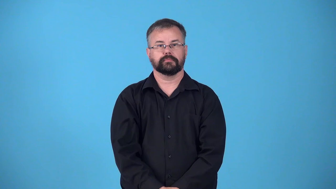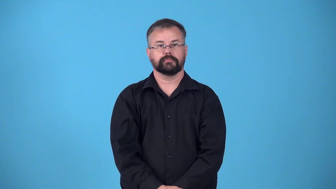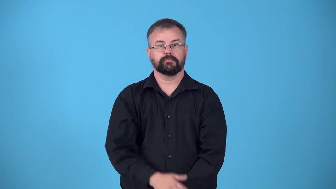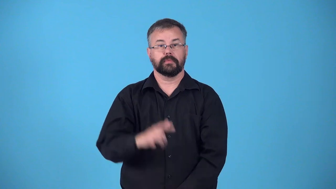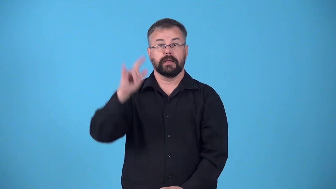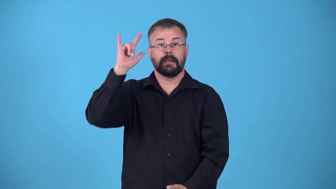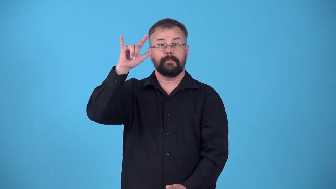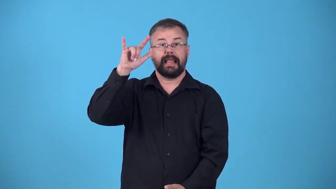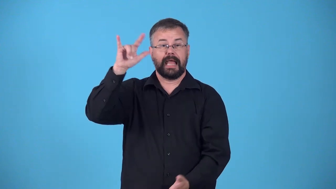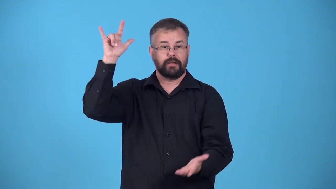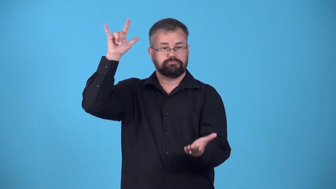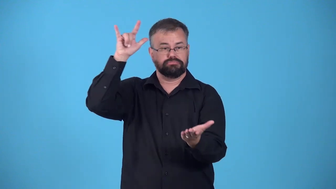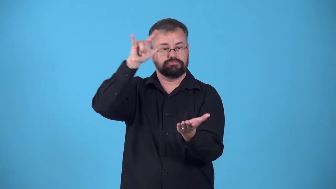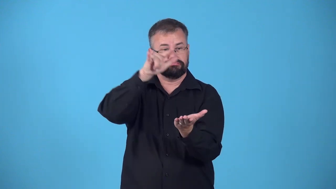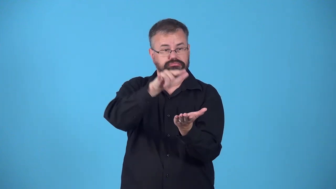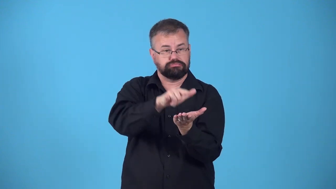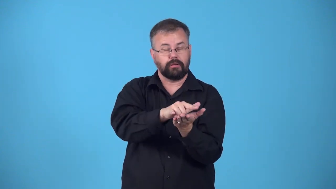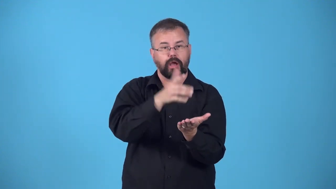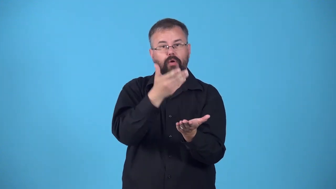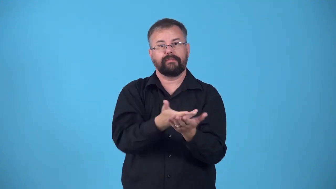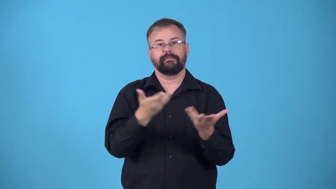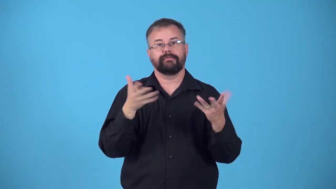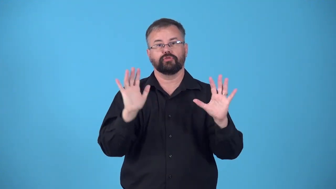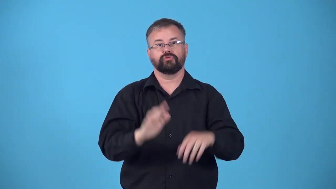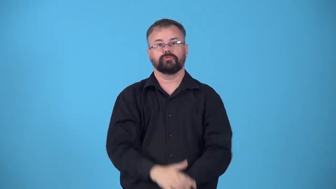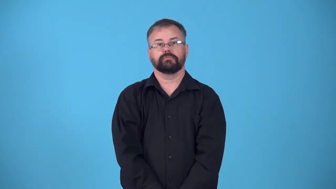fly in